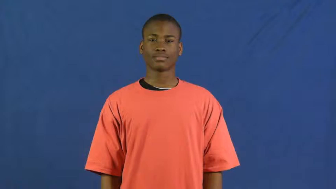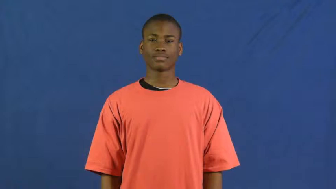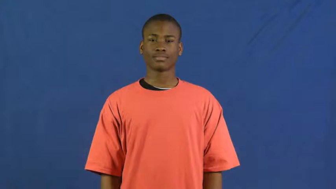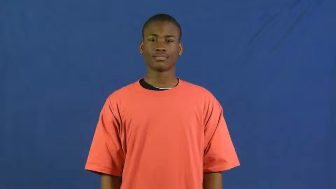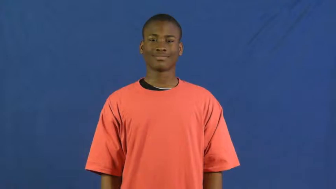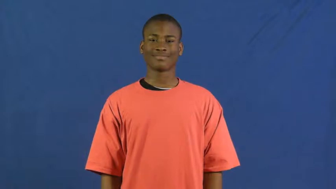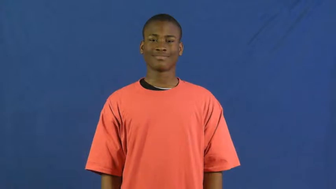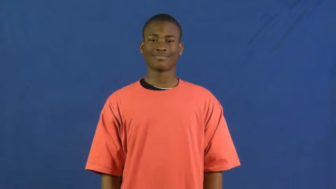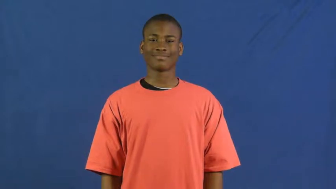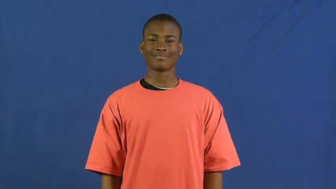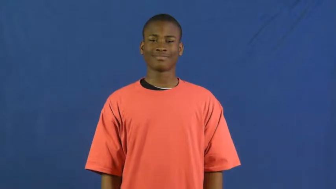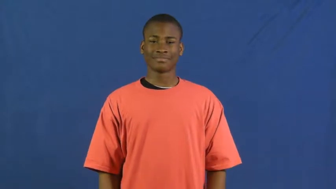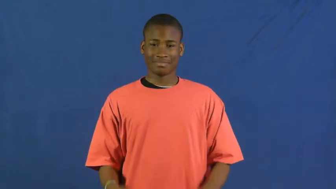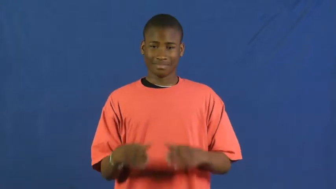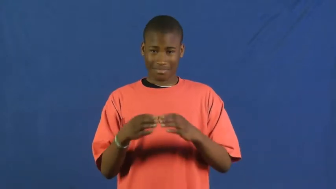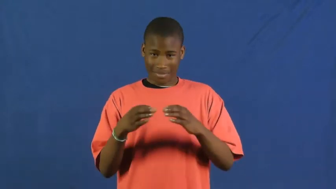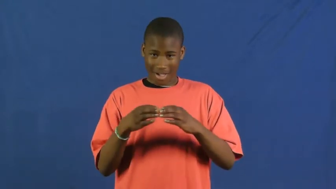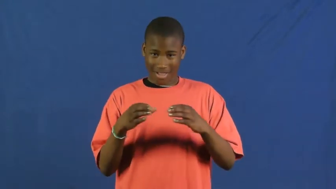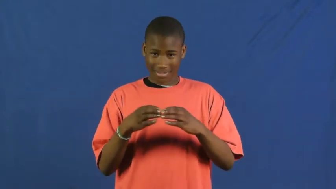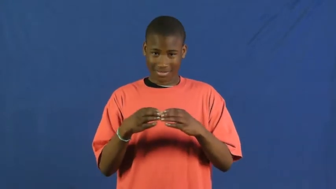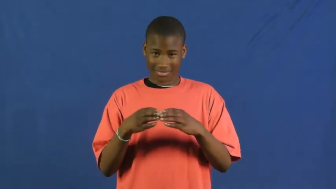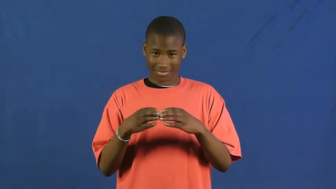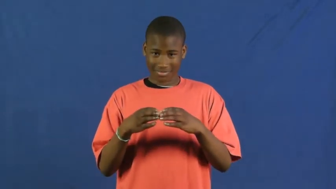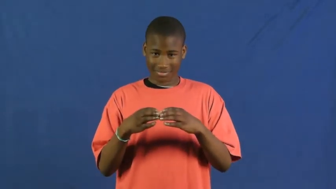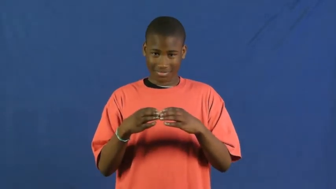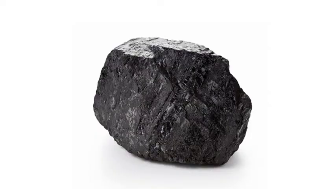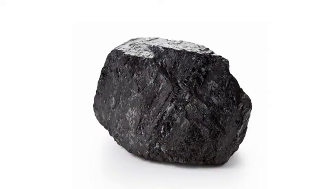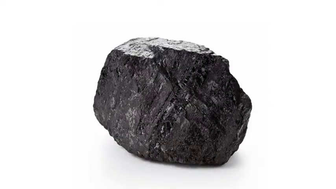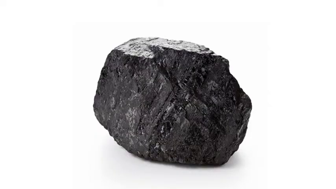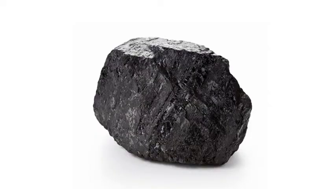lump-coal